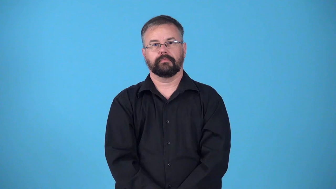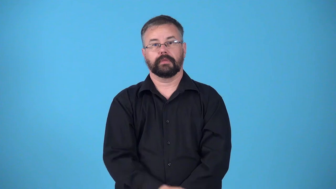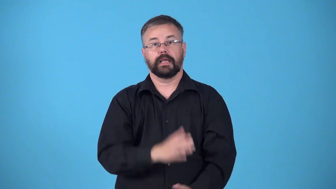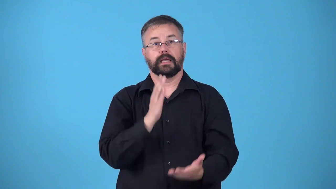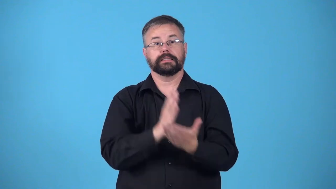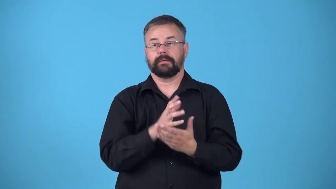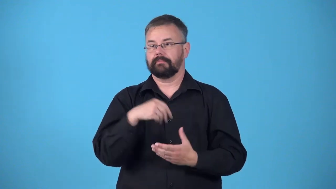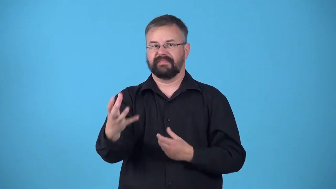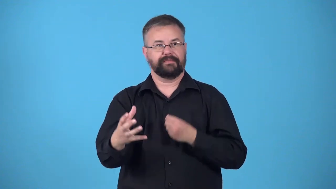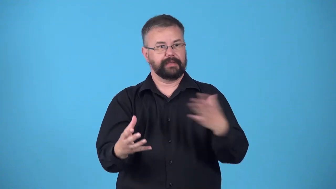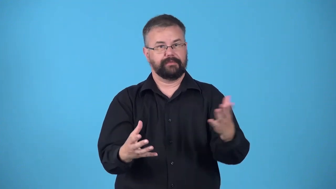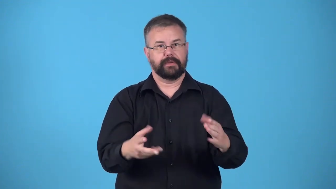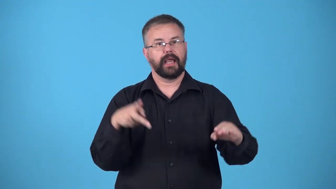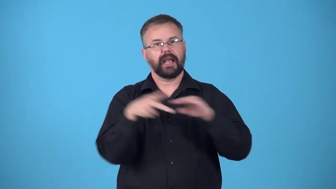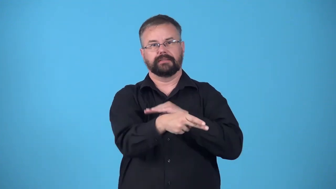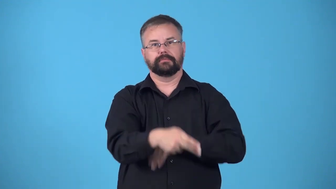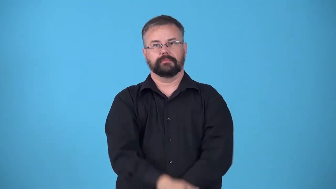cut off